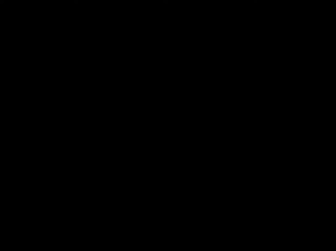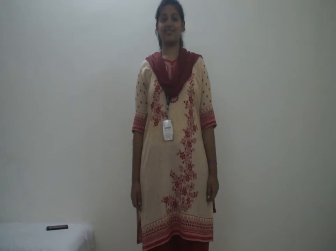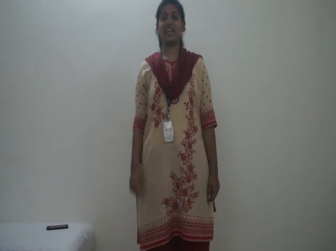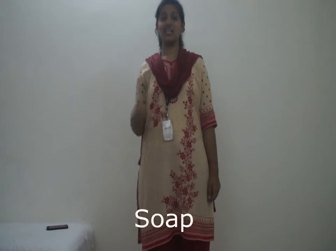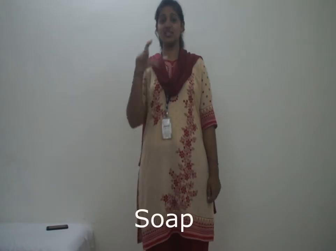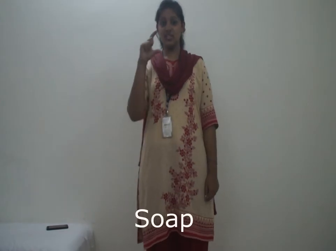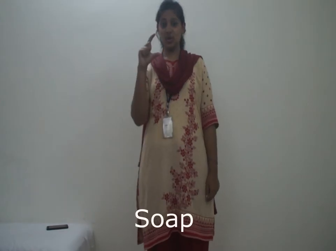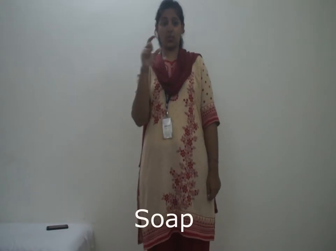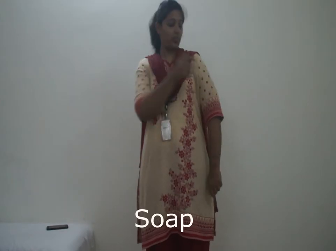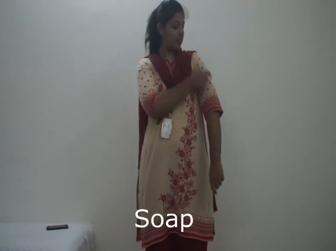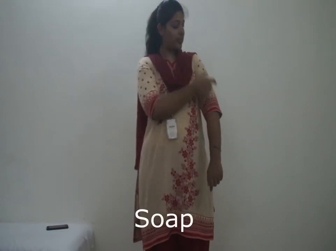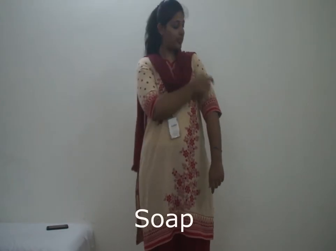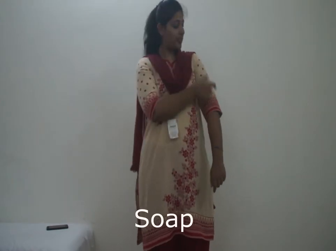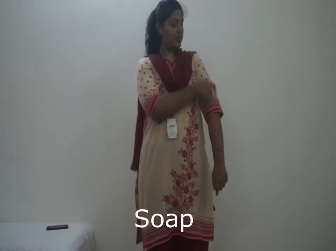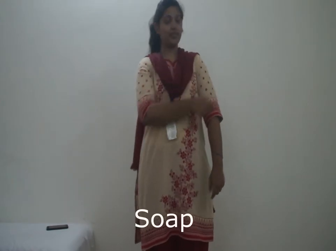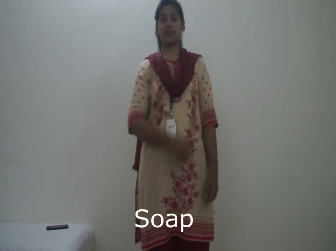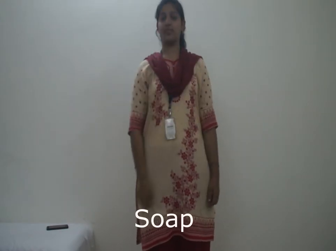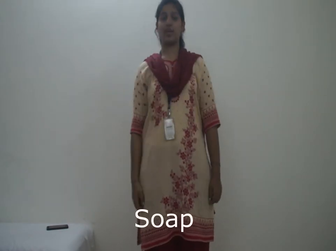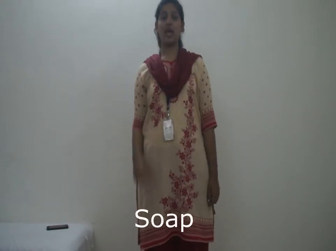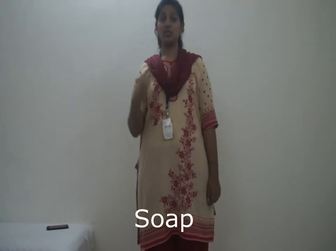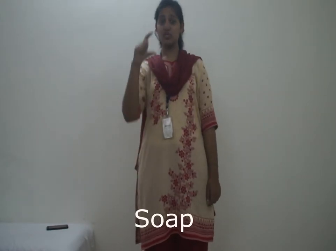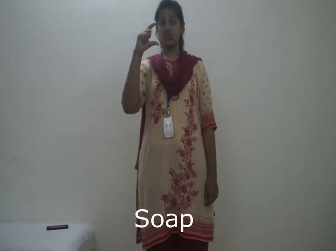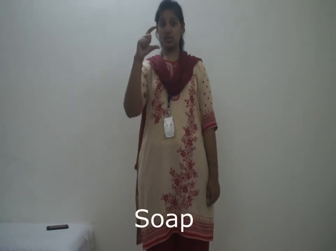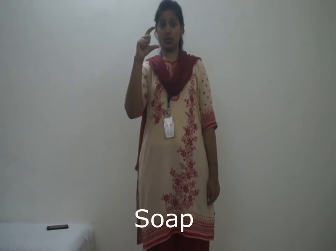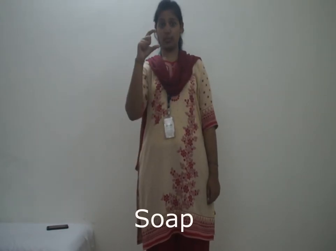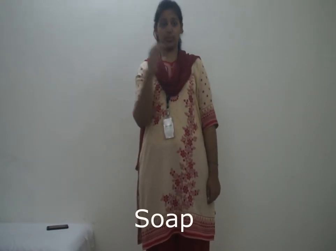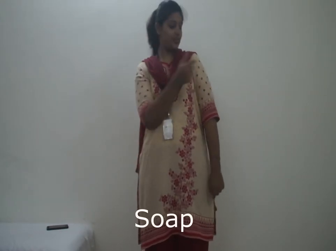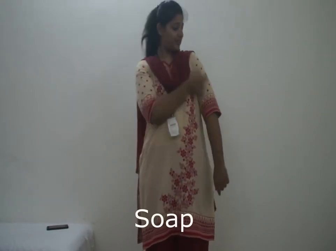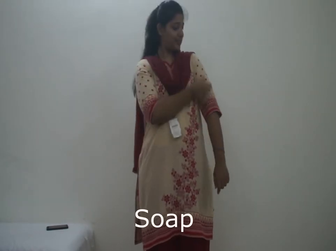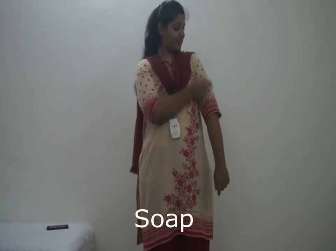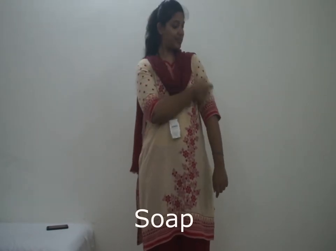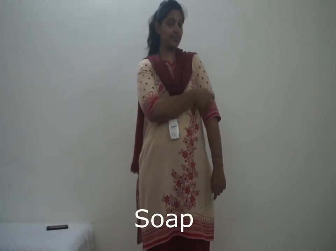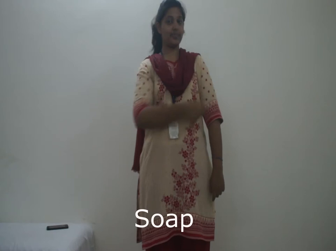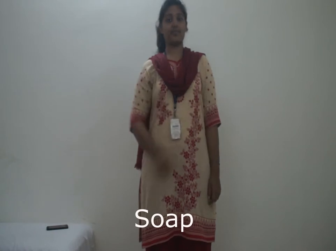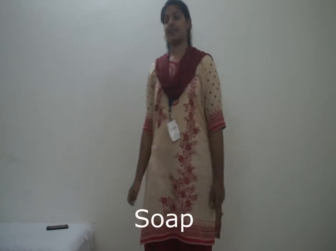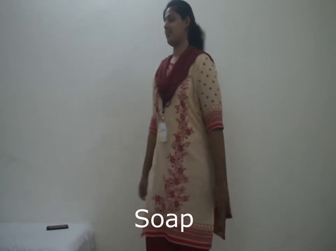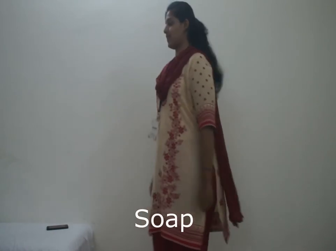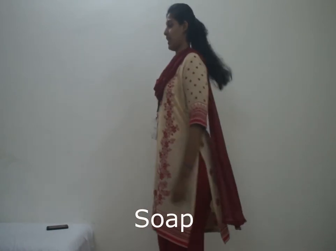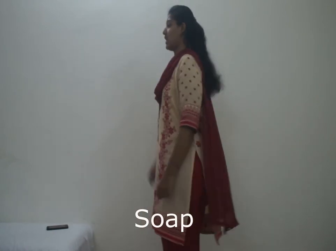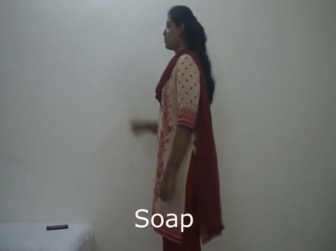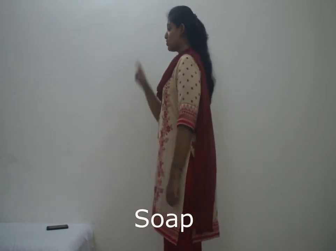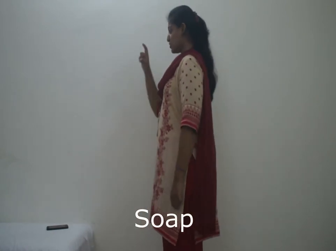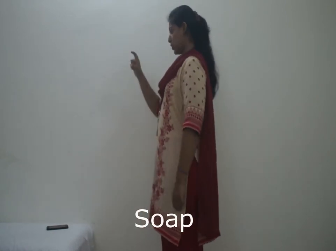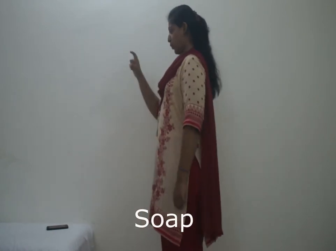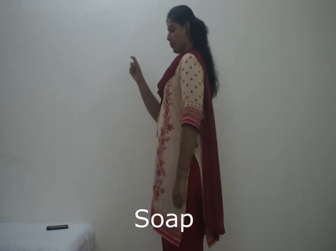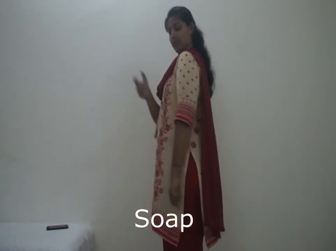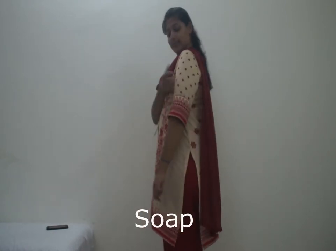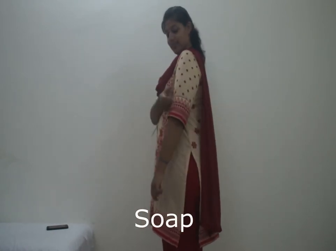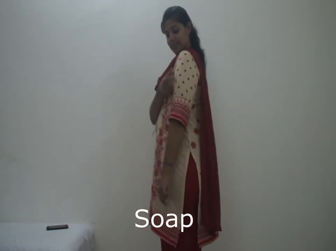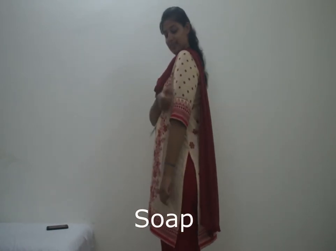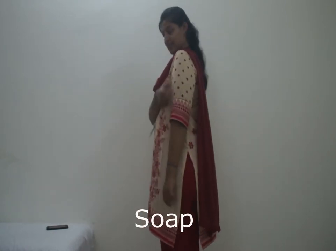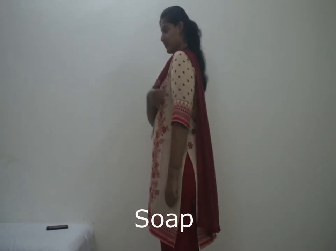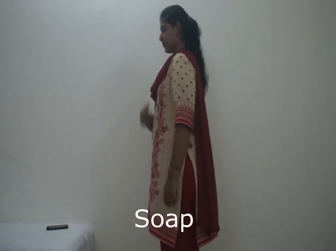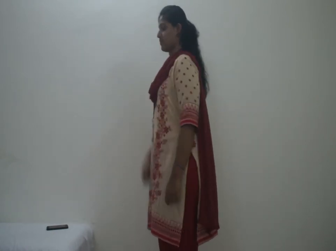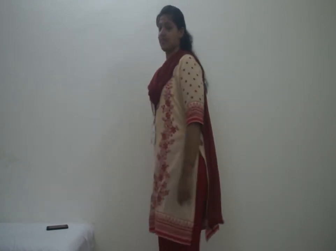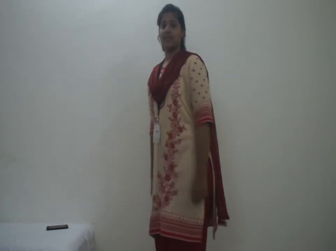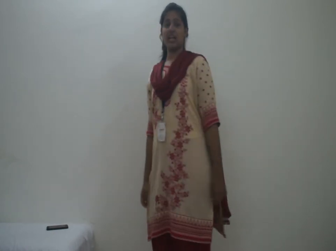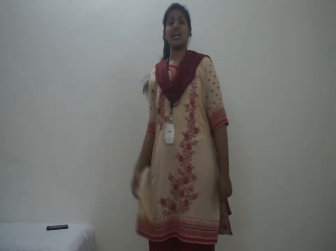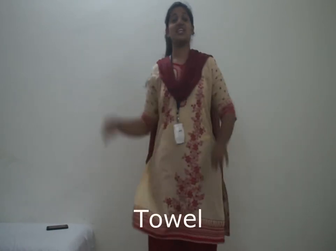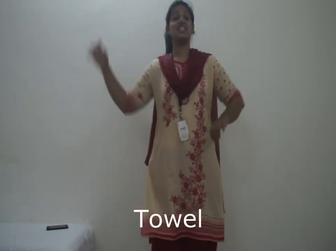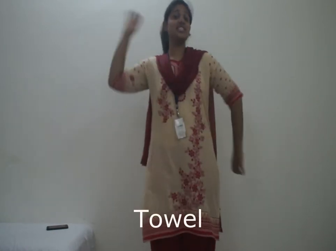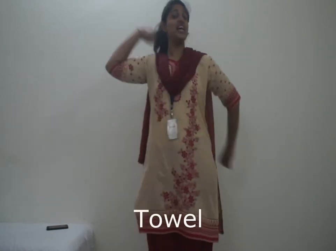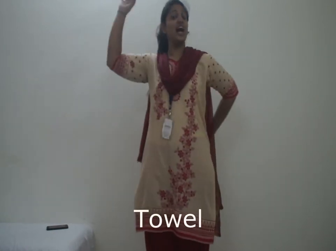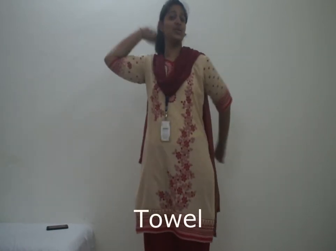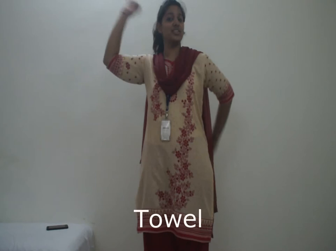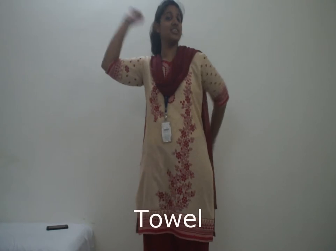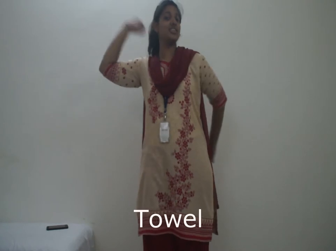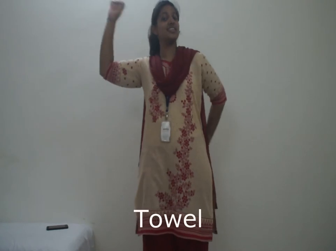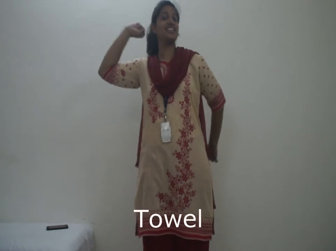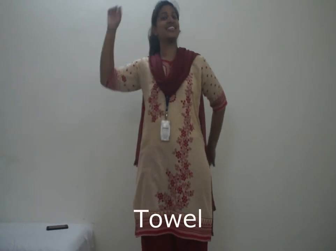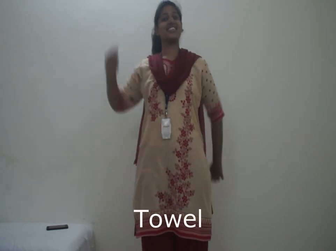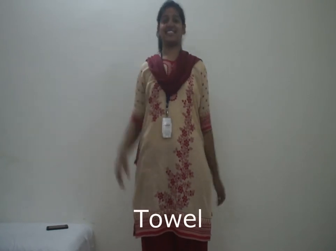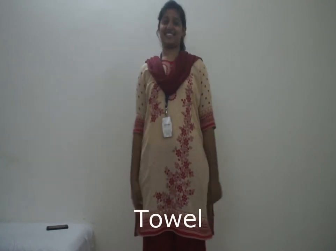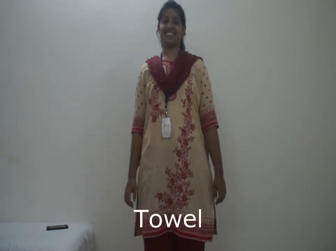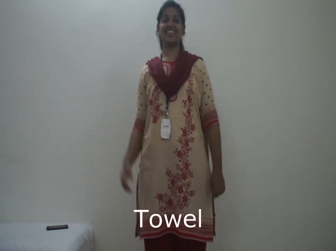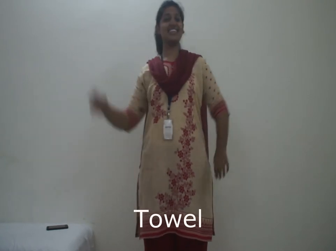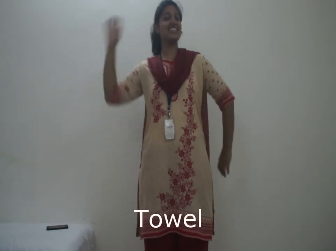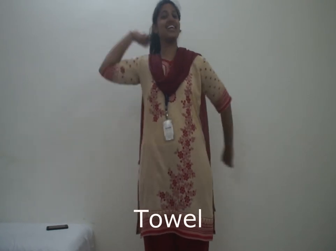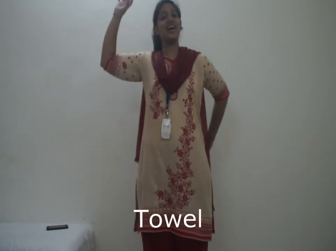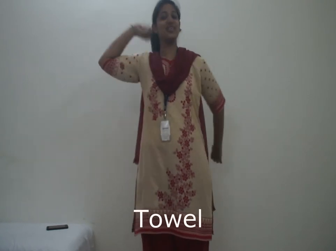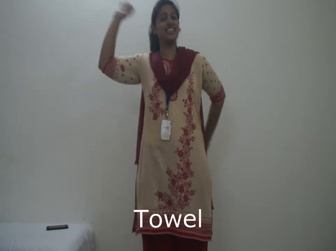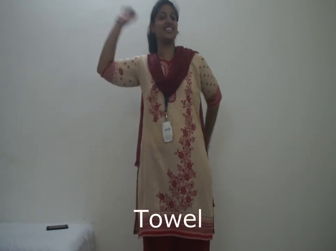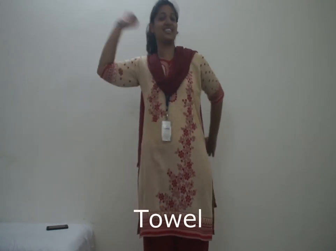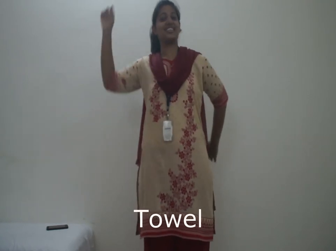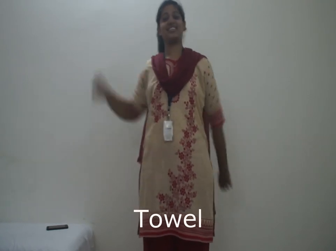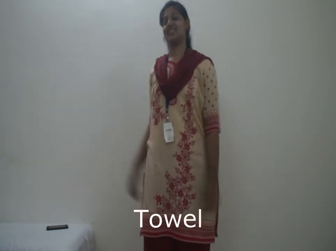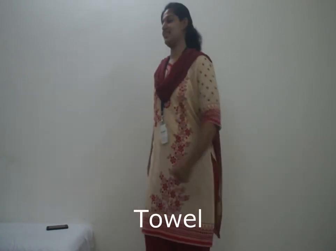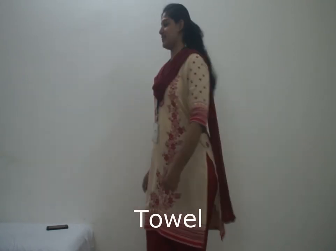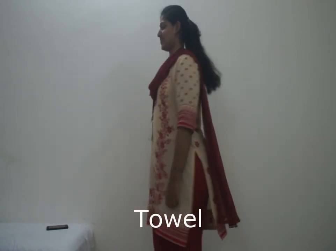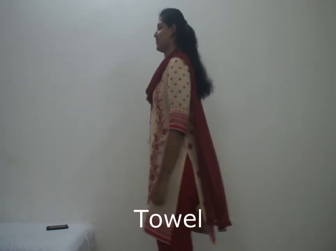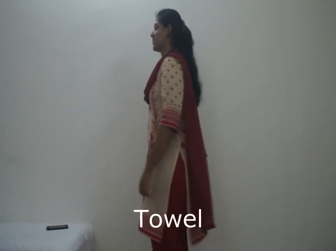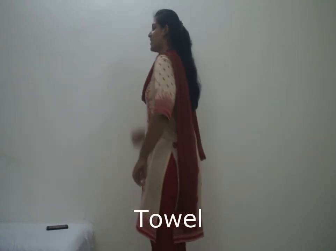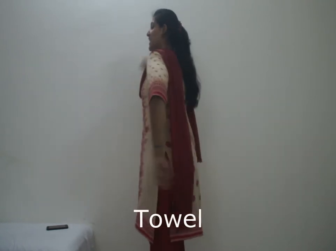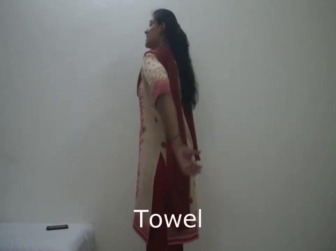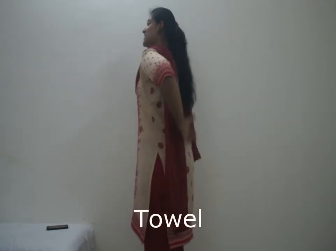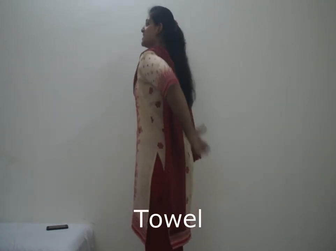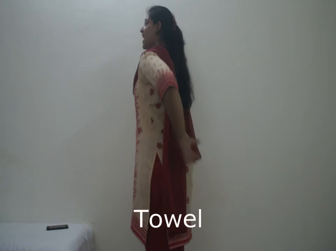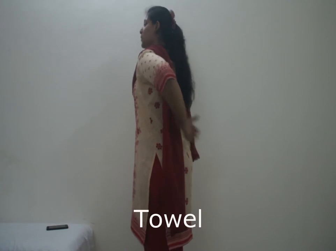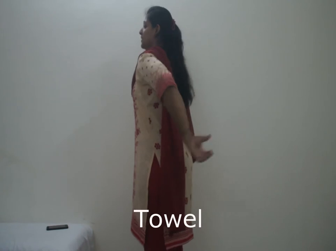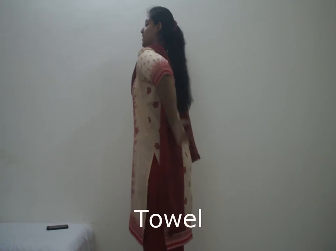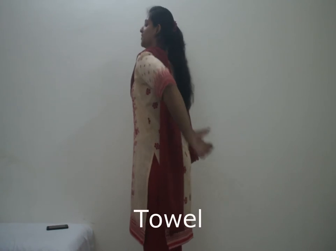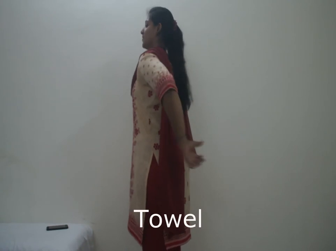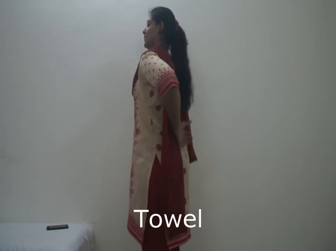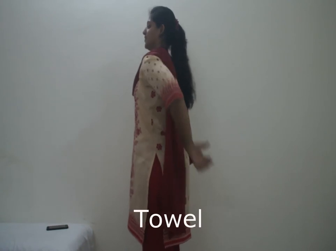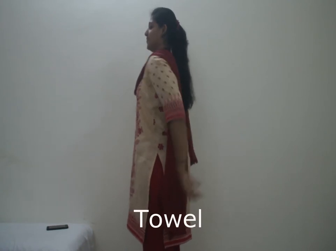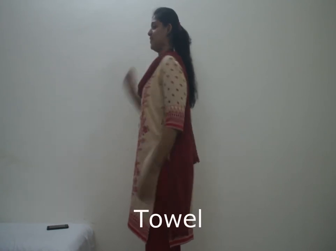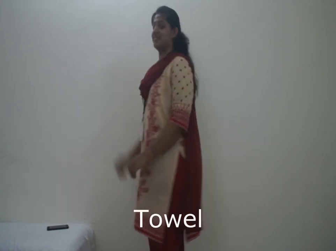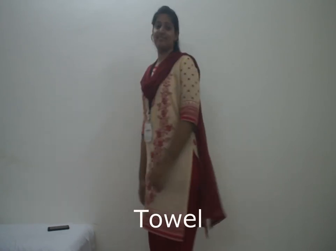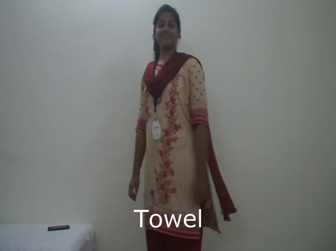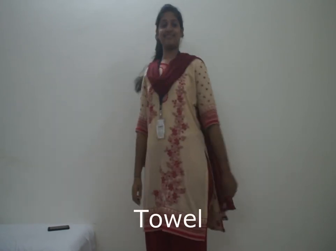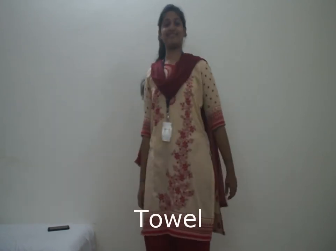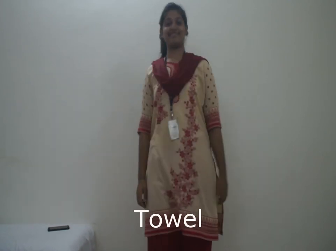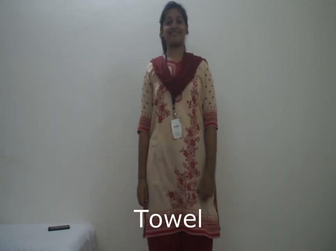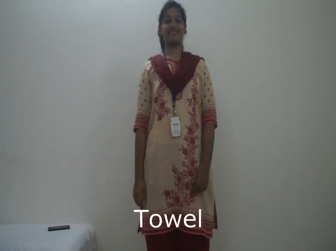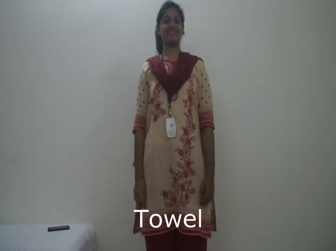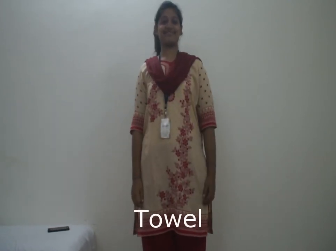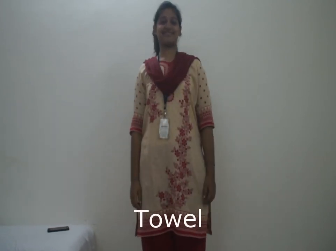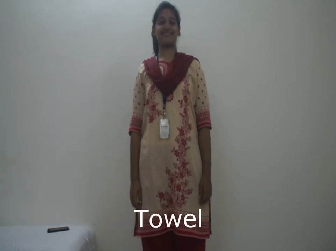shoes chappals soap towel underwear